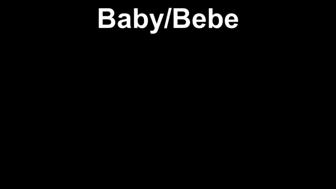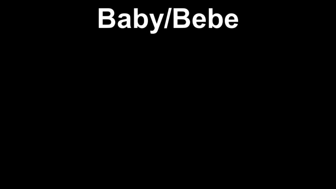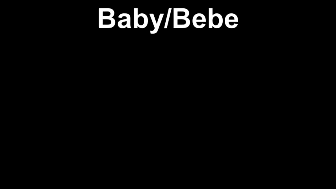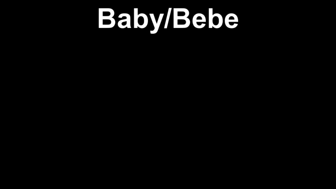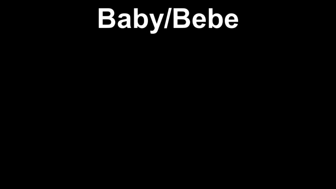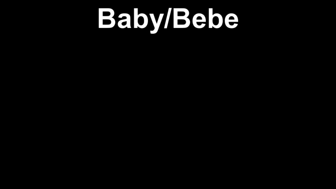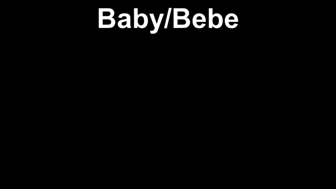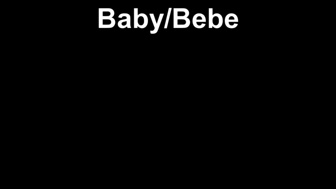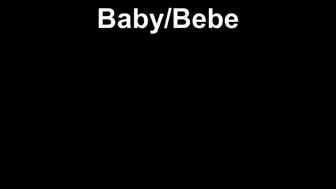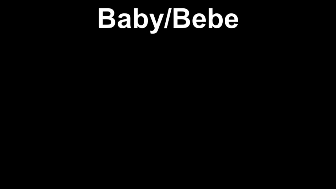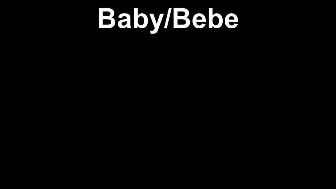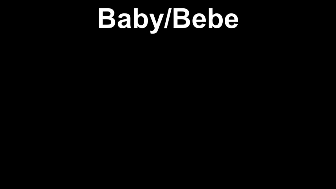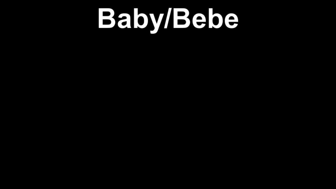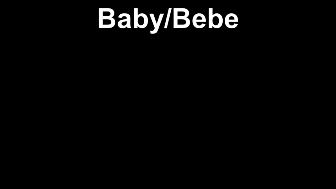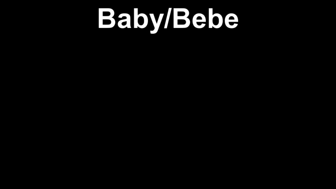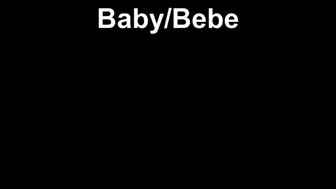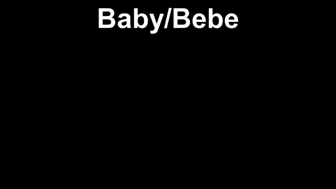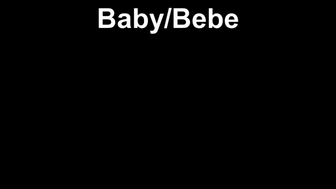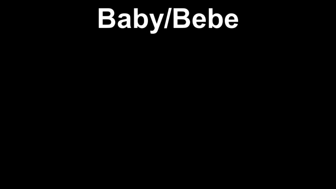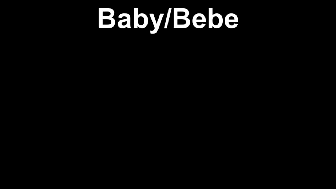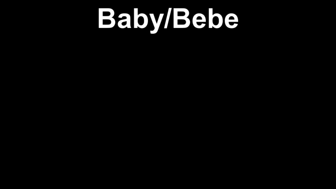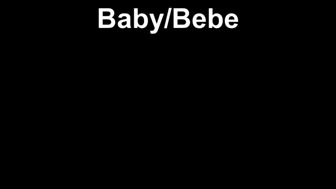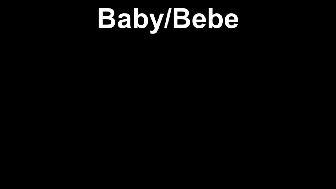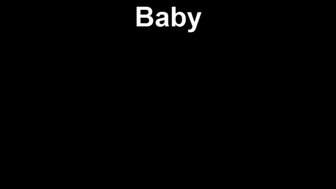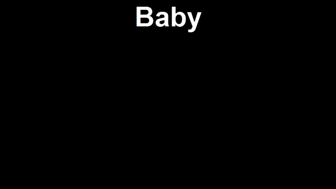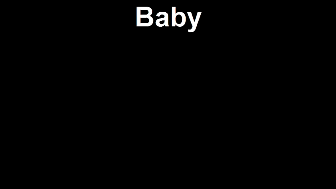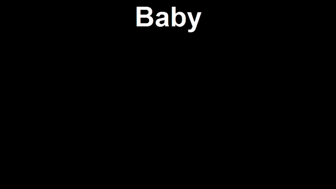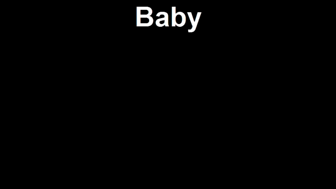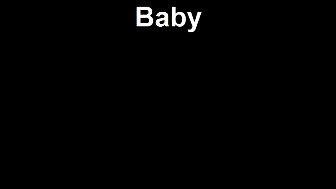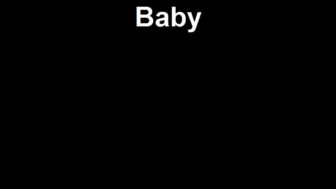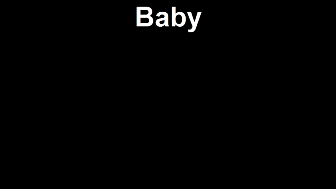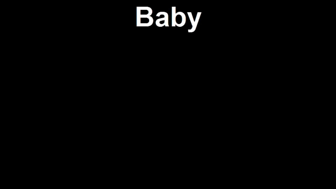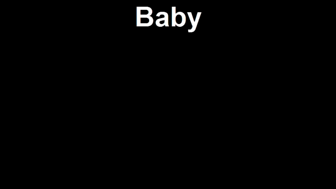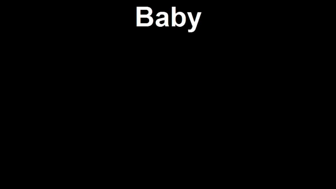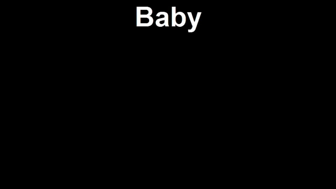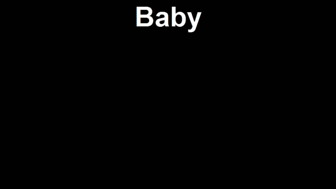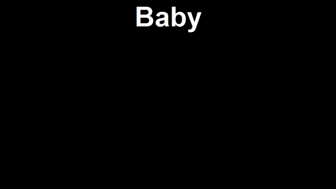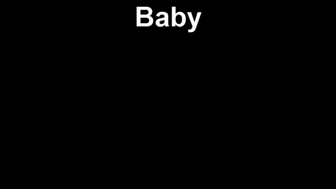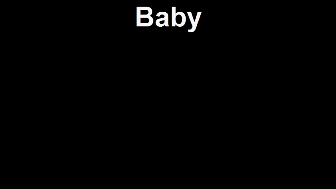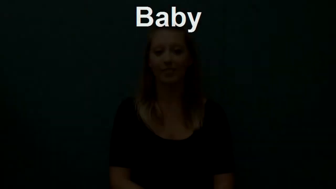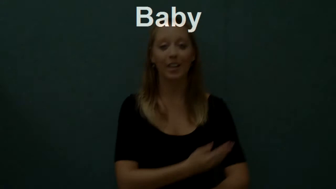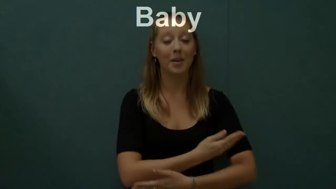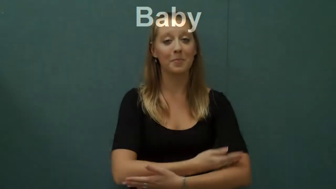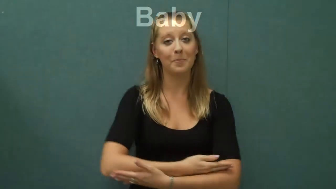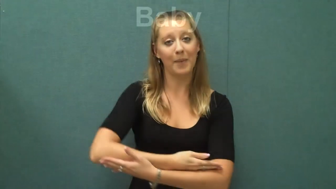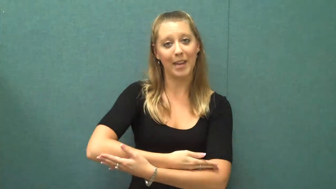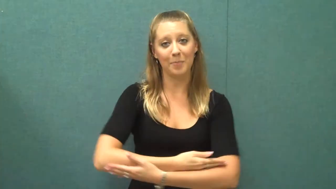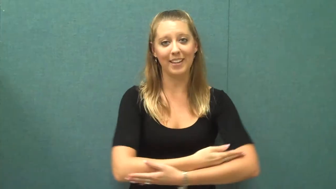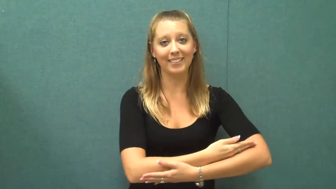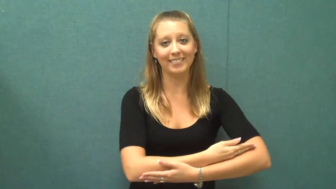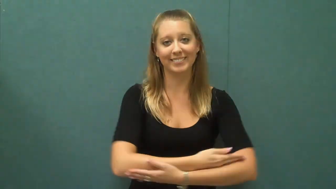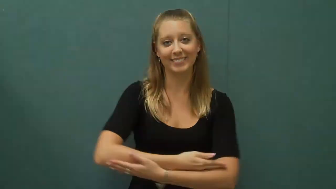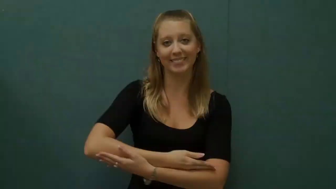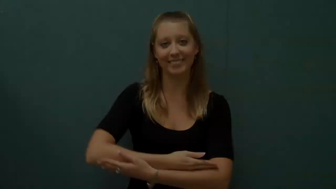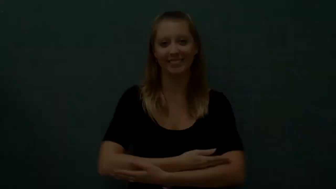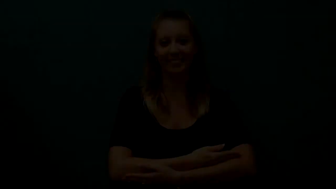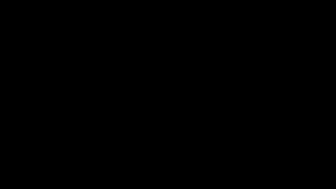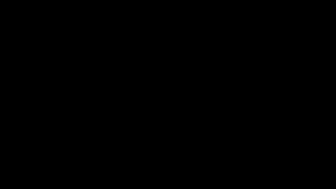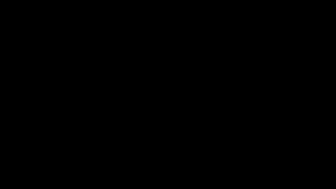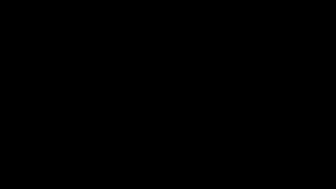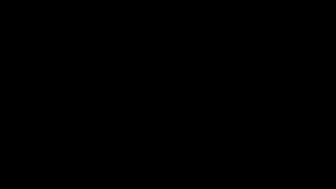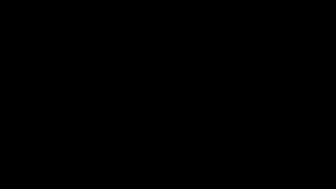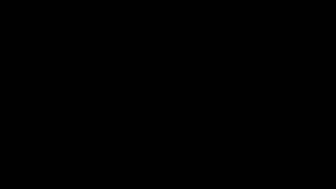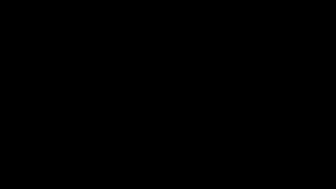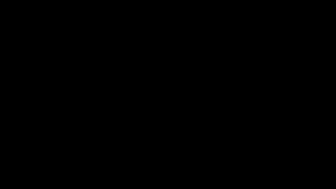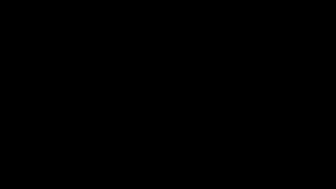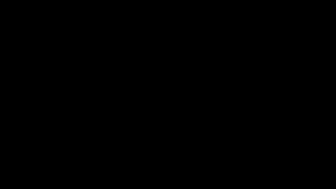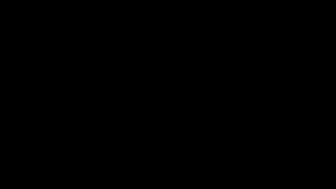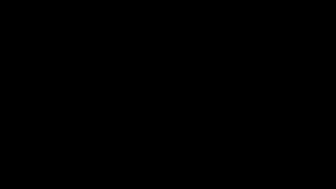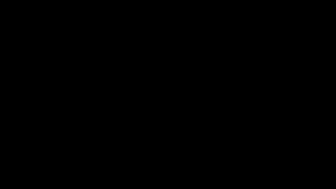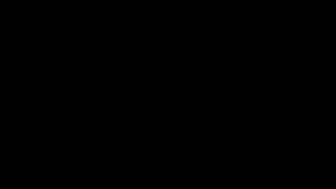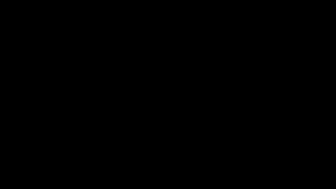Baby